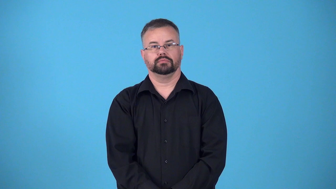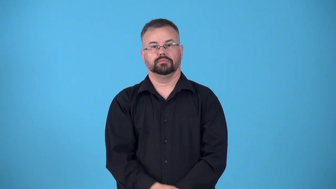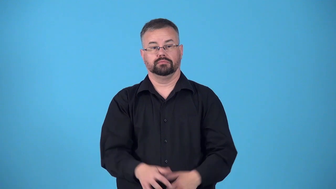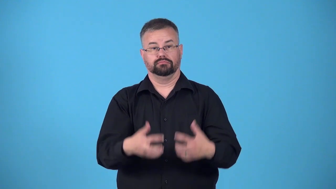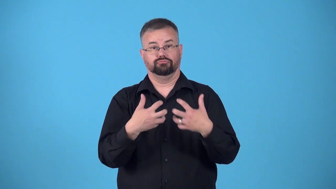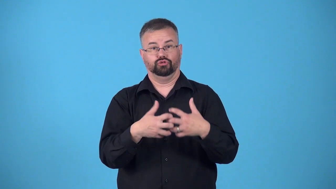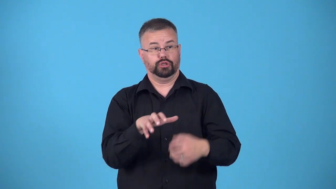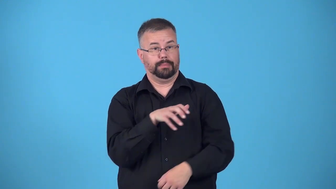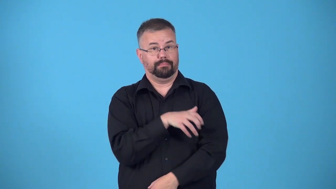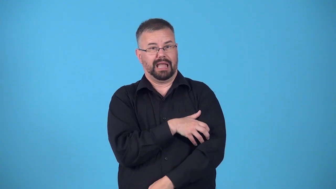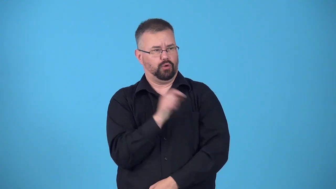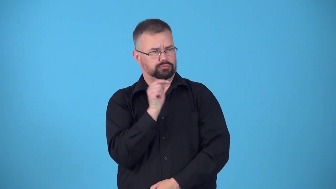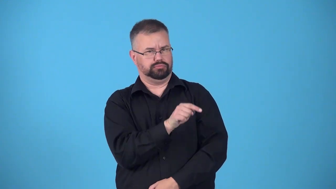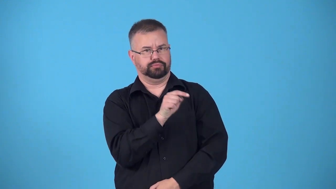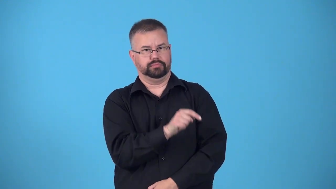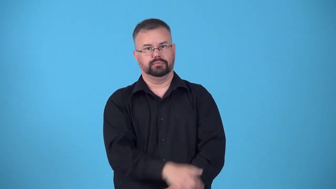run on, run off